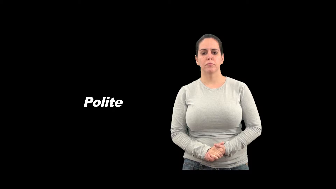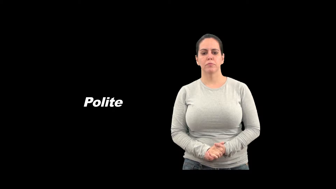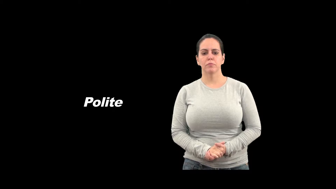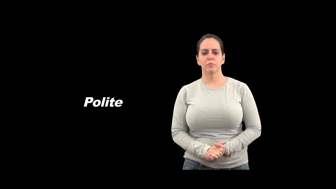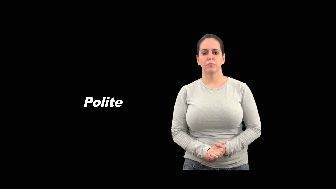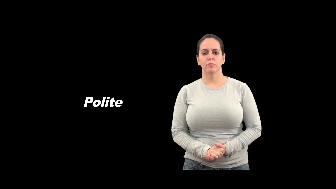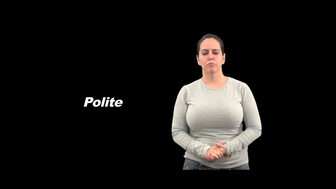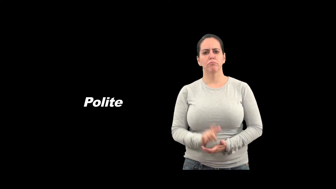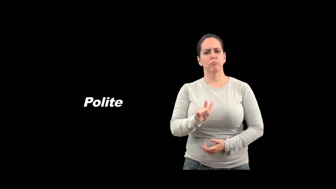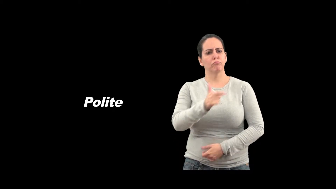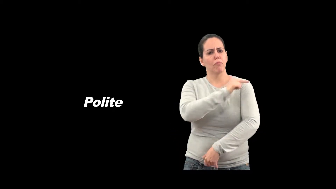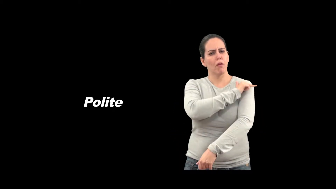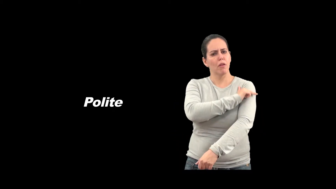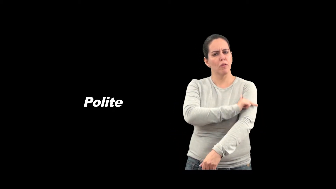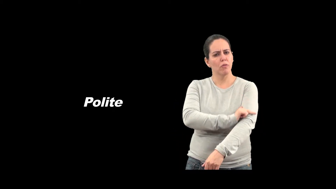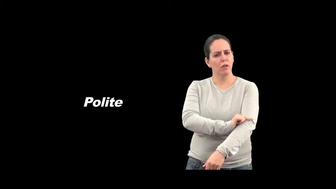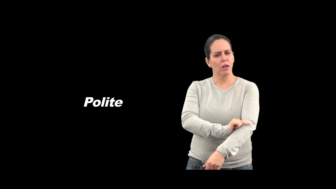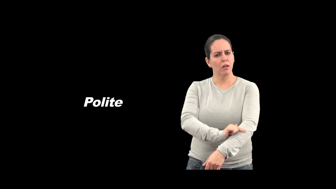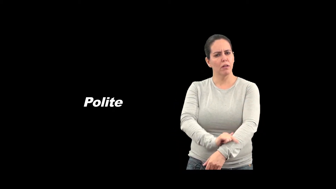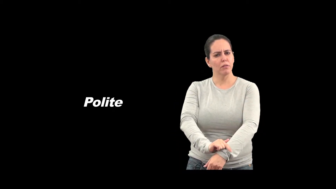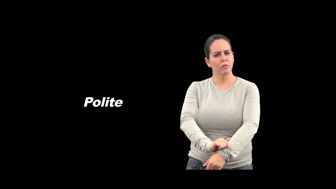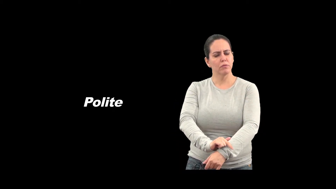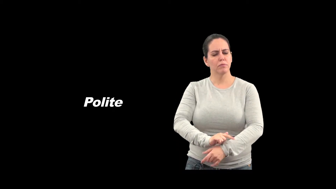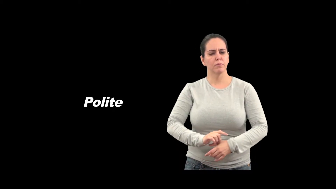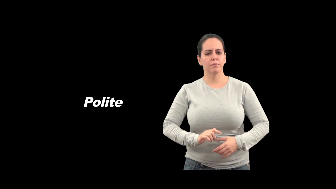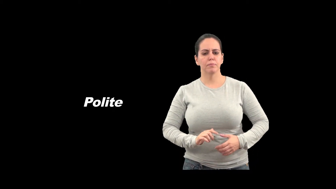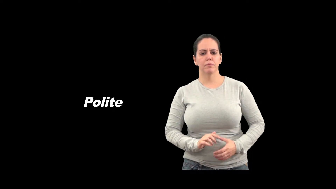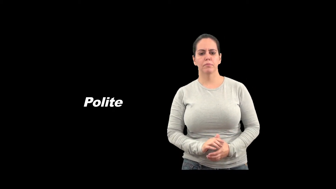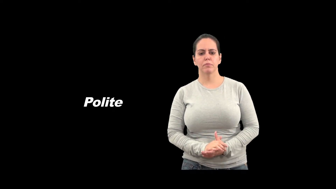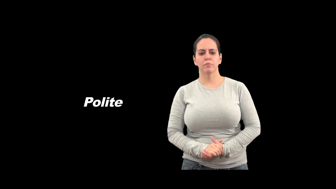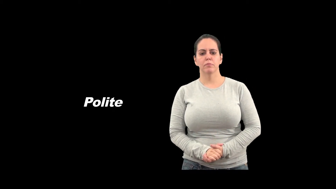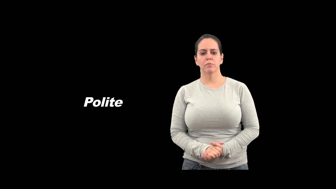Polite